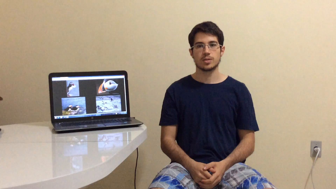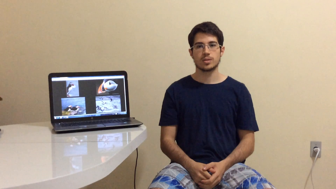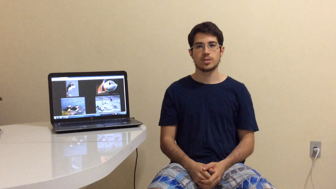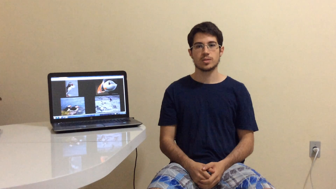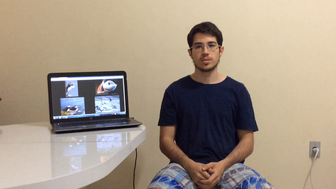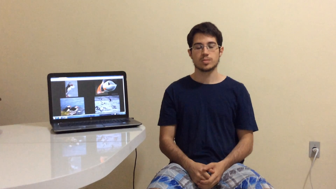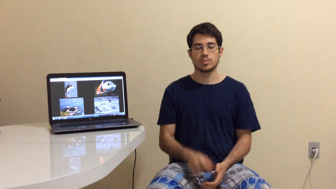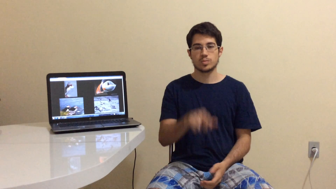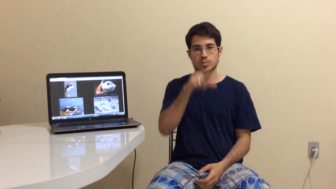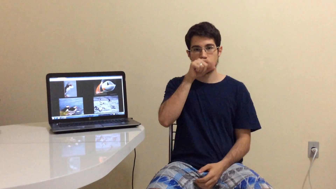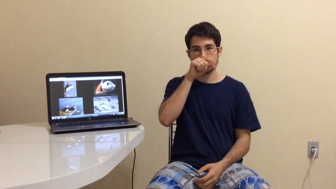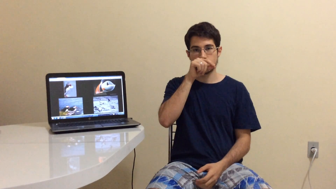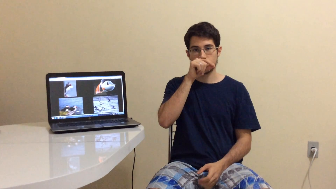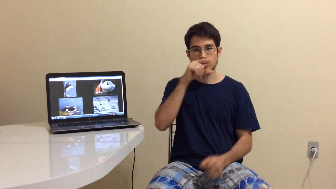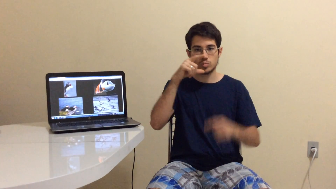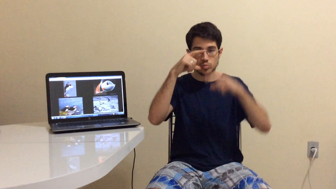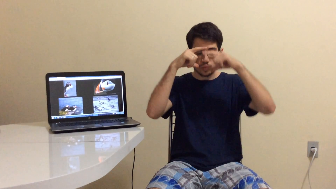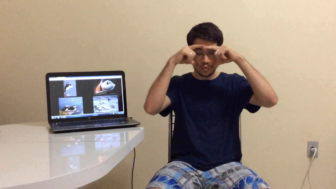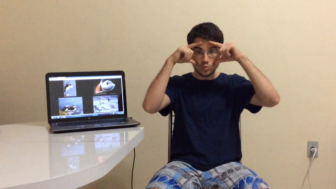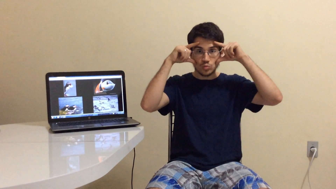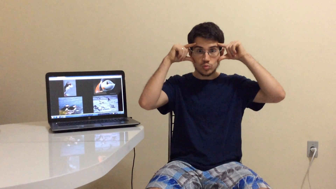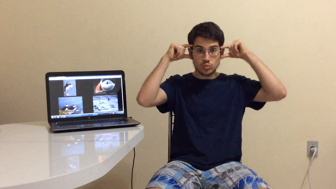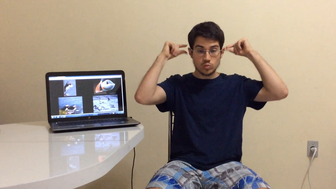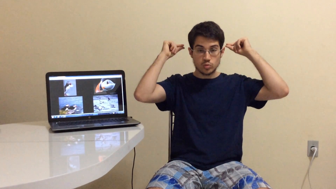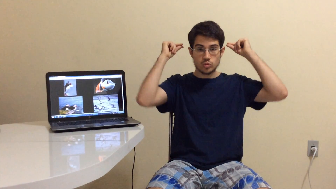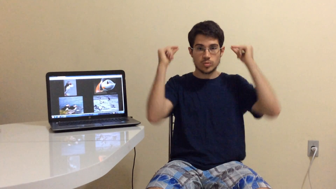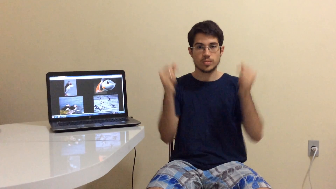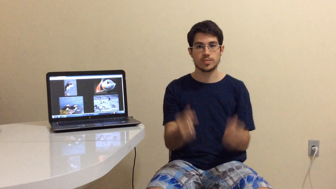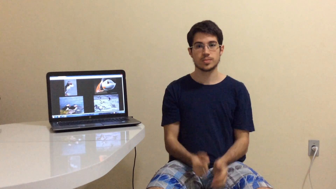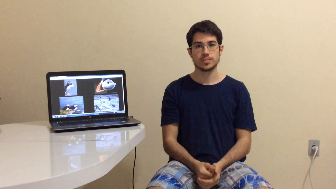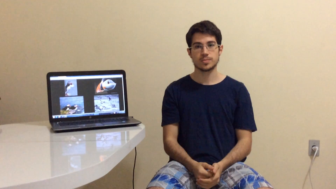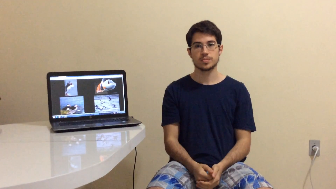puffin